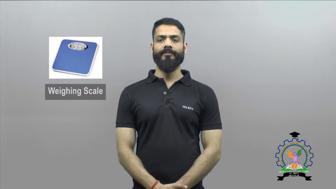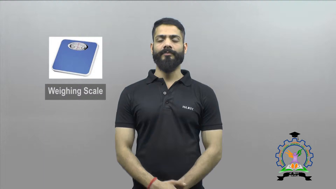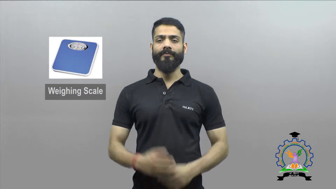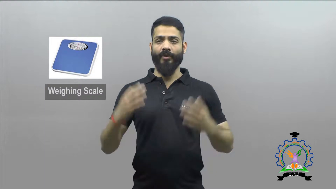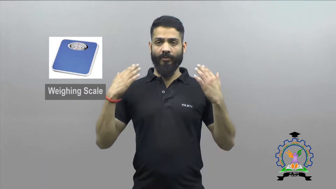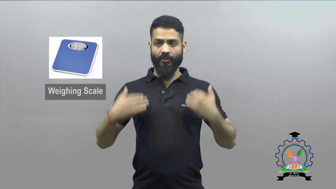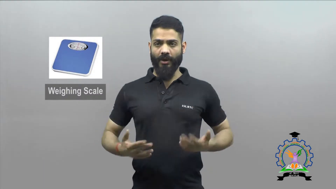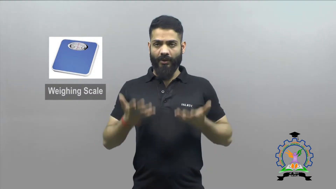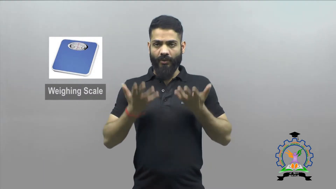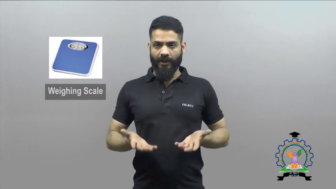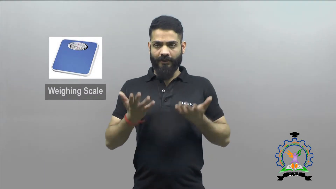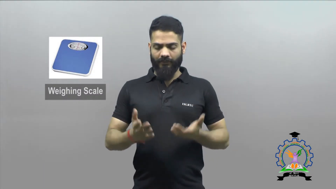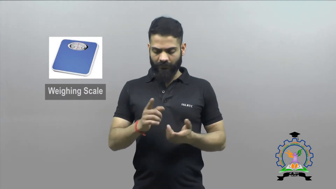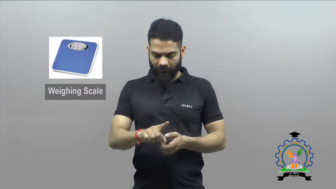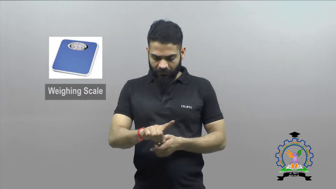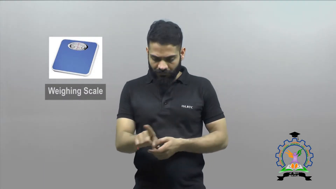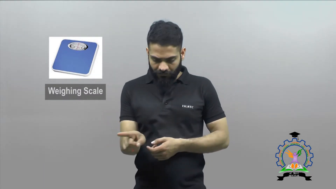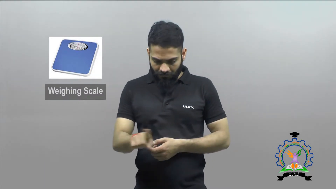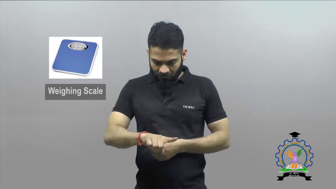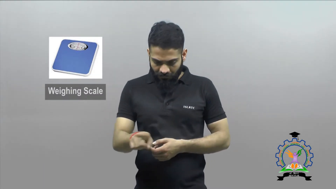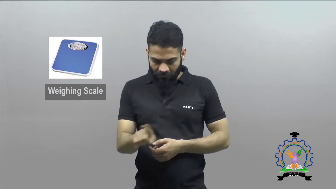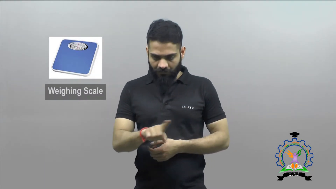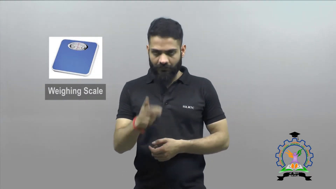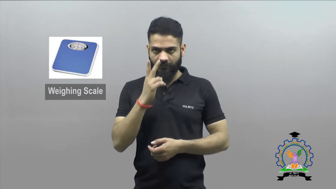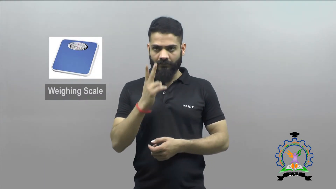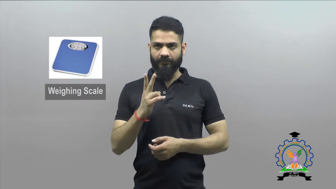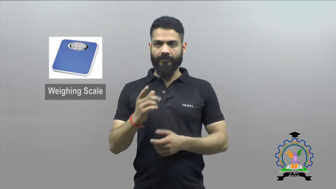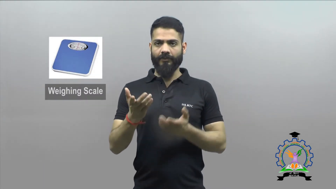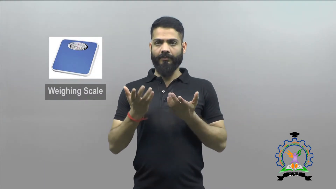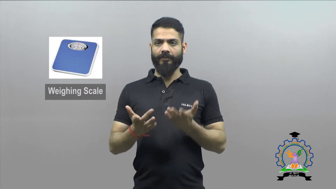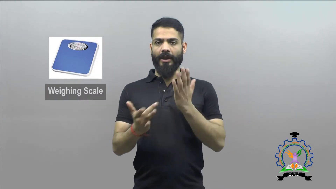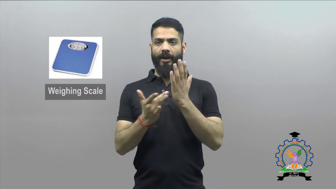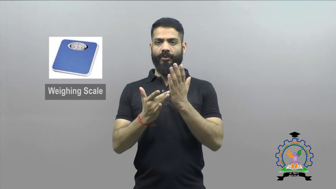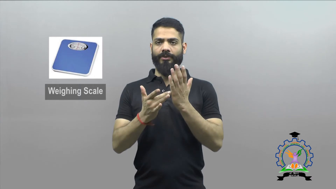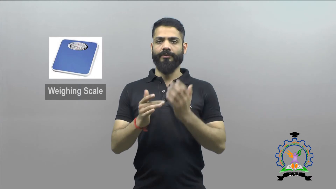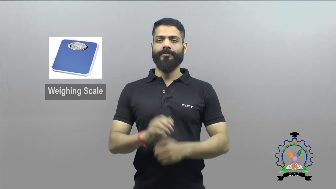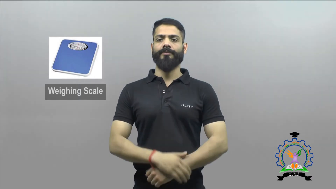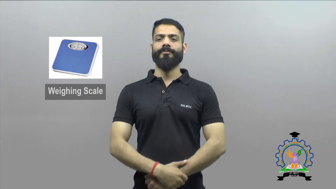Weighing Scale